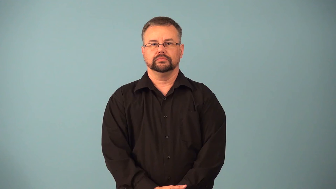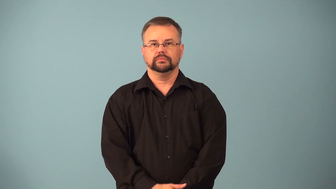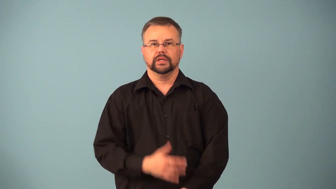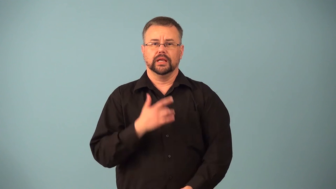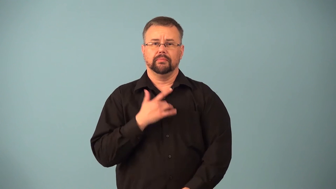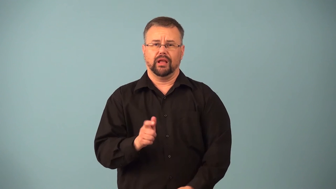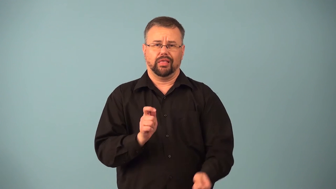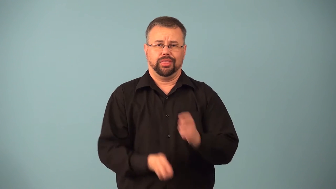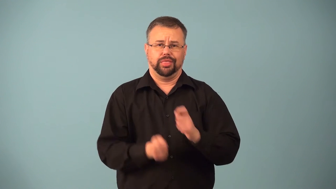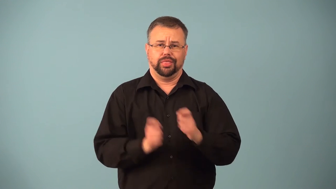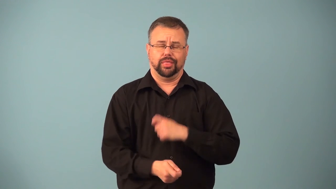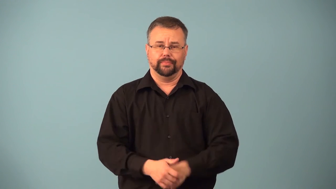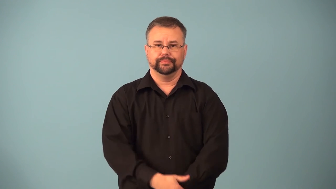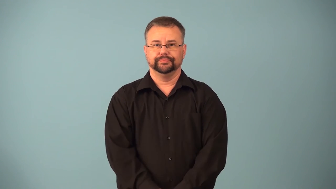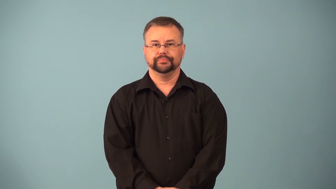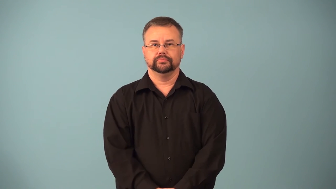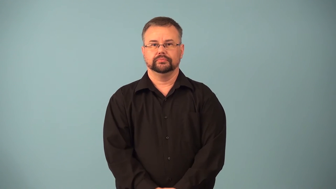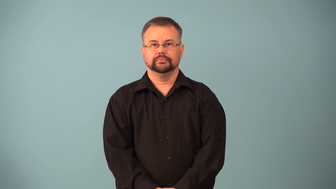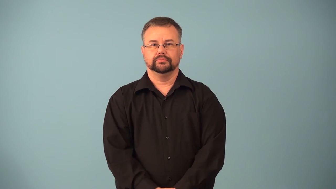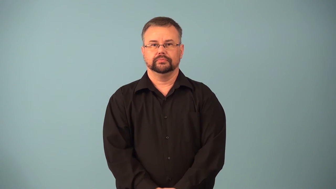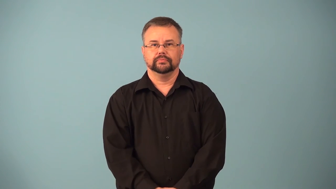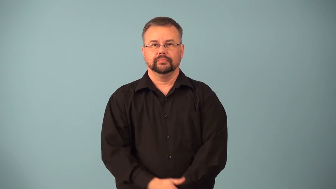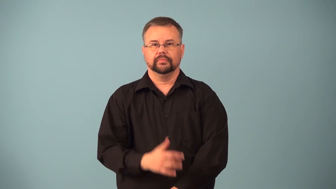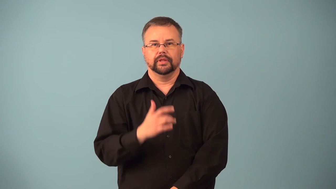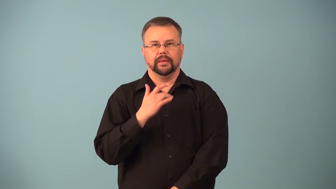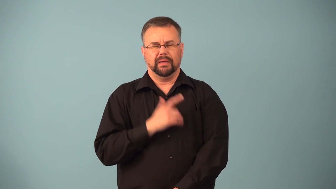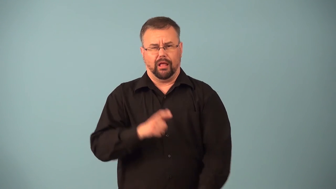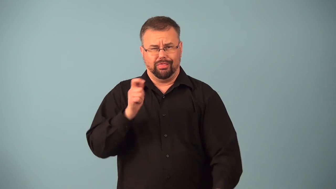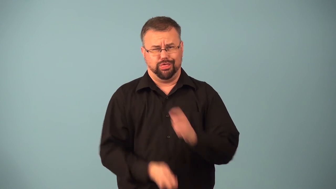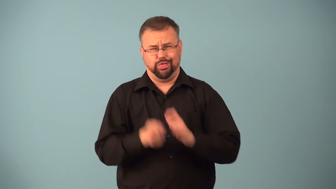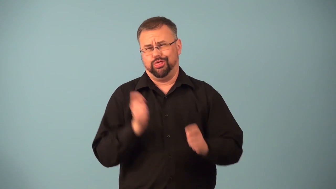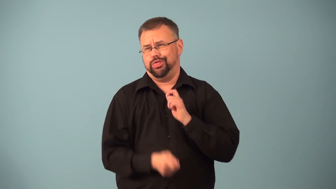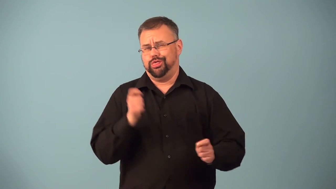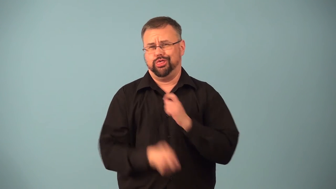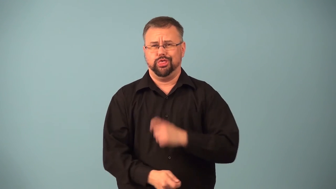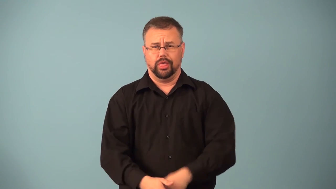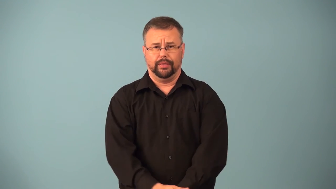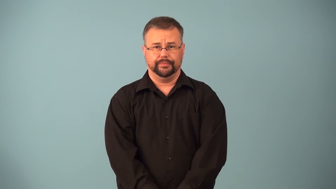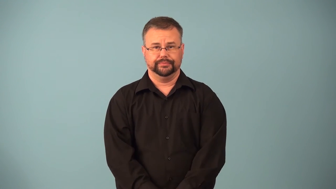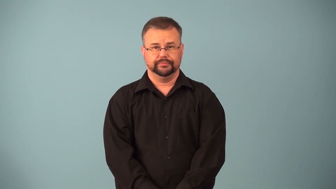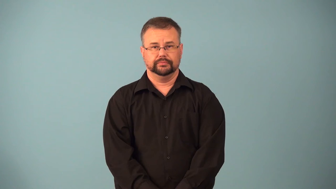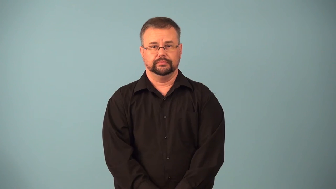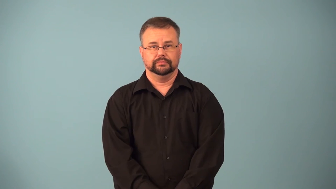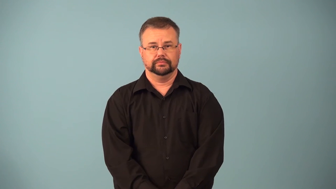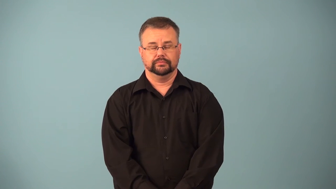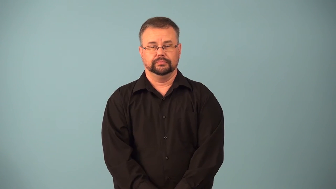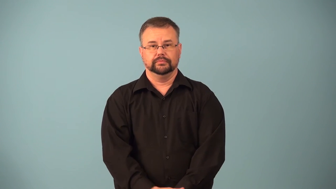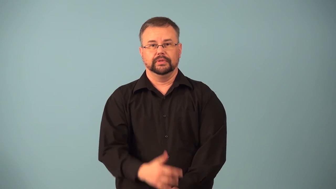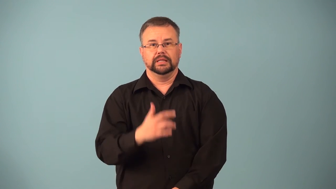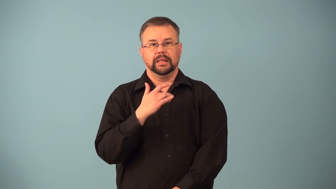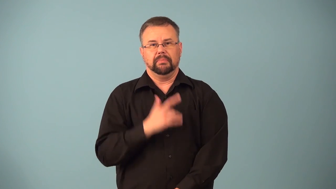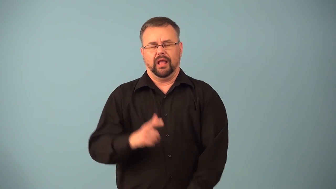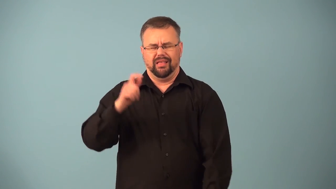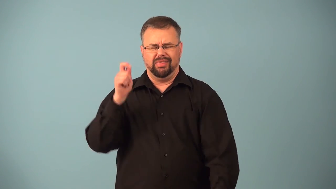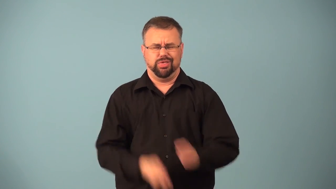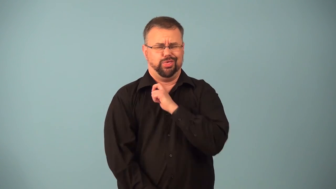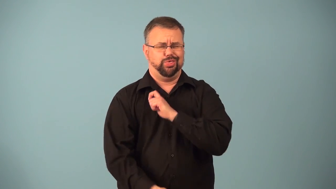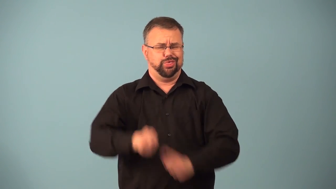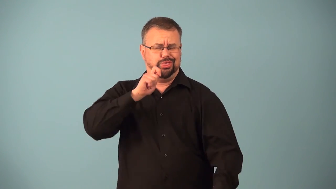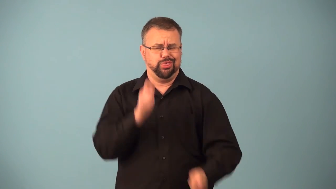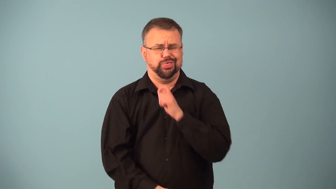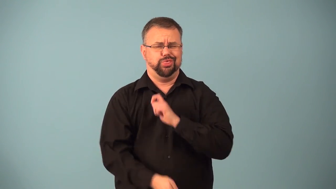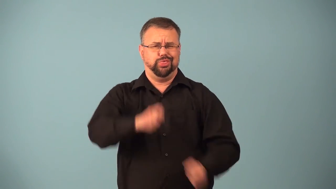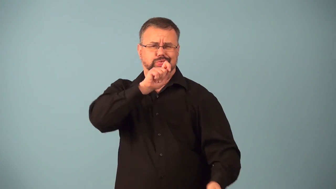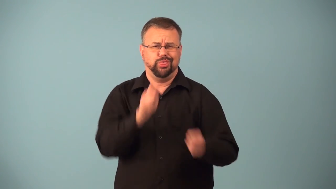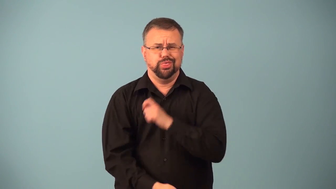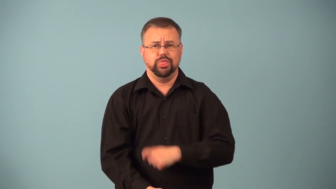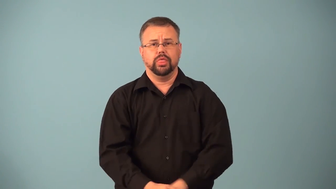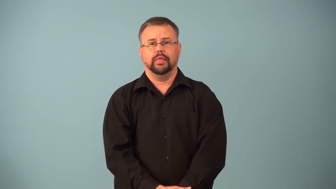fickle,fickler,ficklest